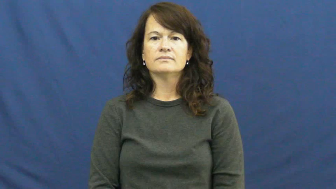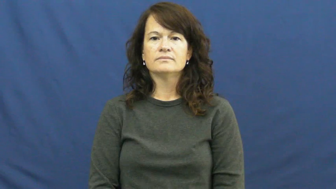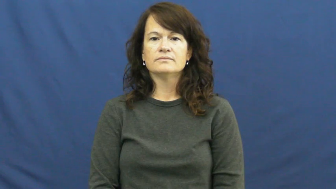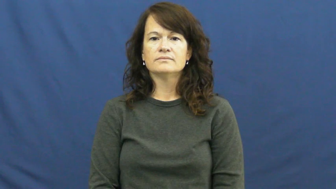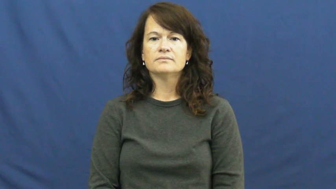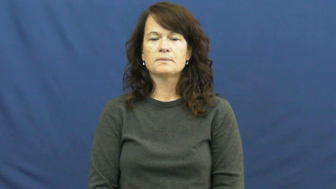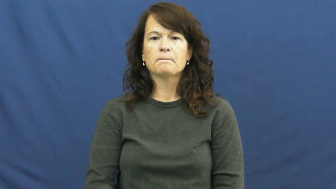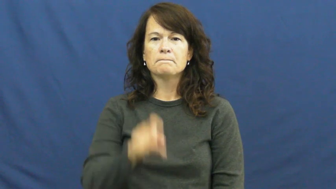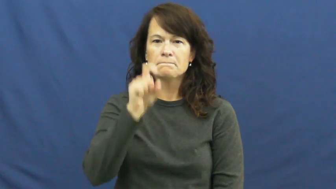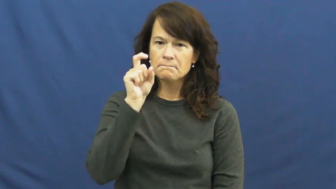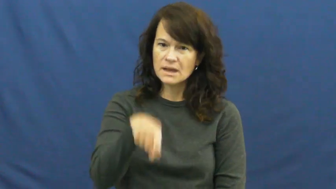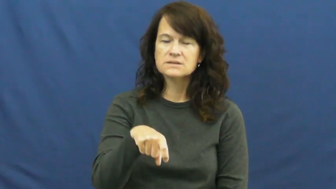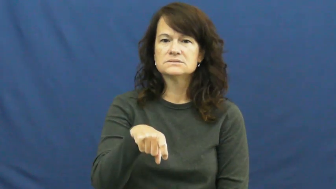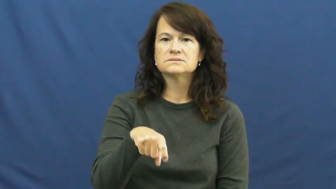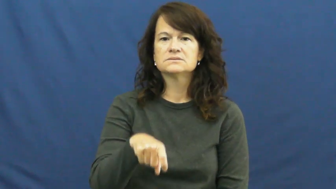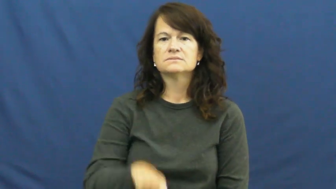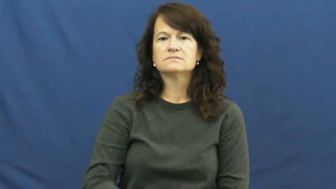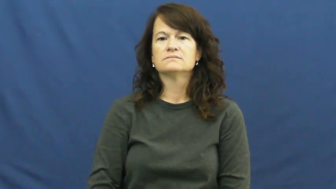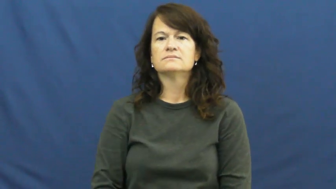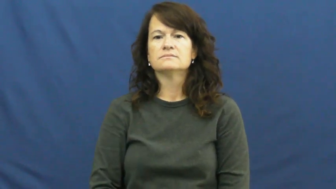got to